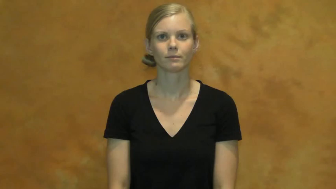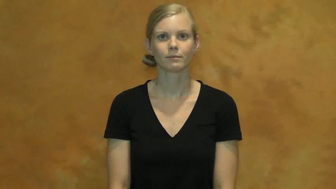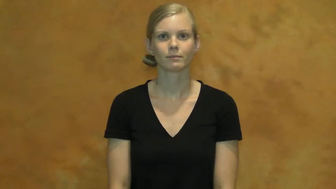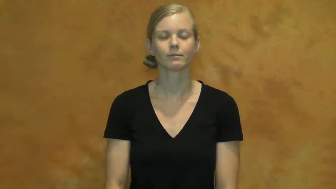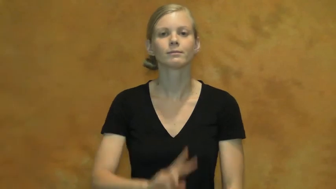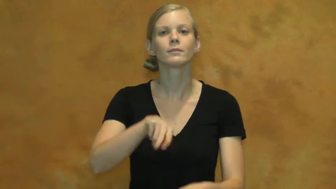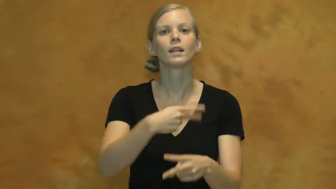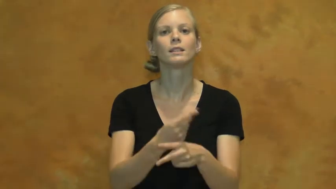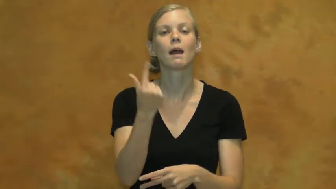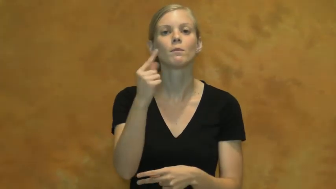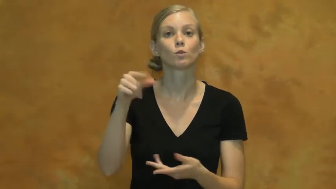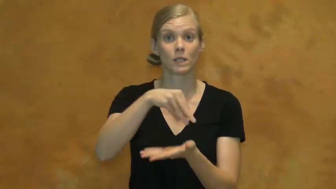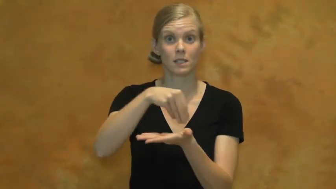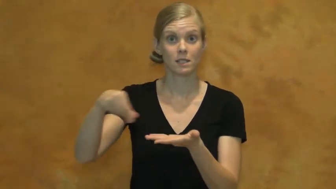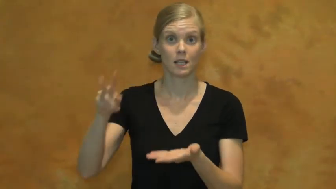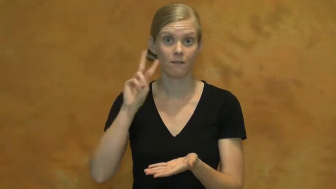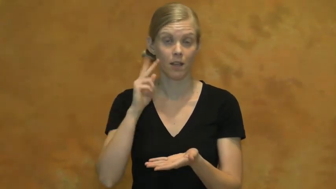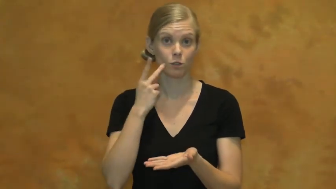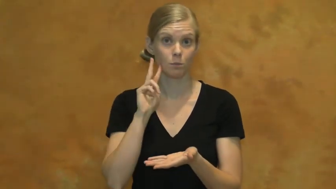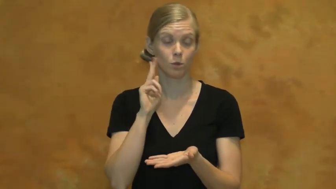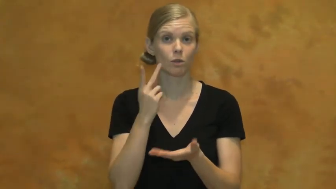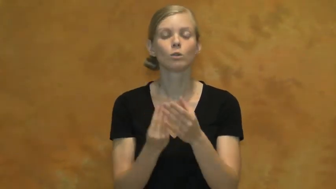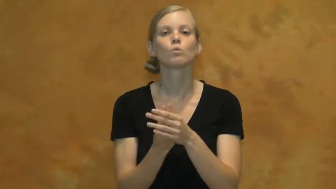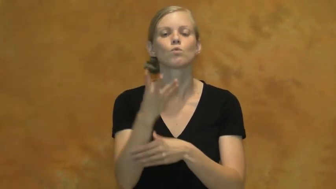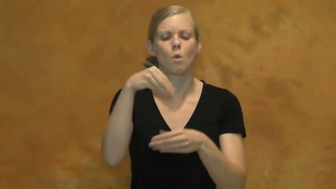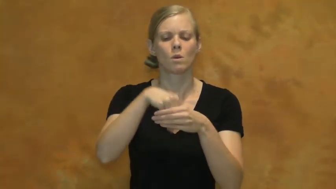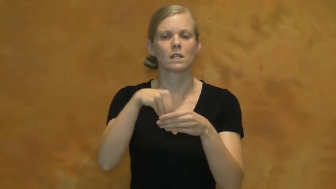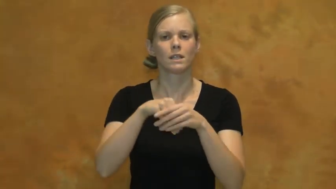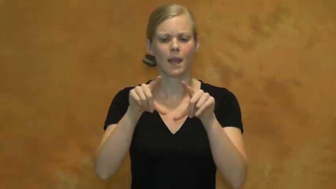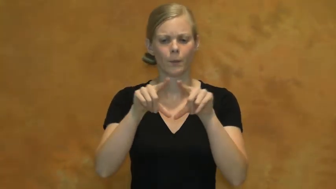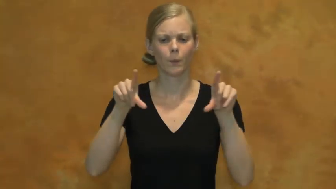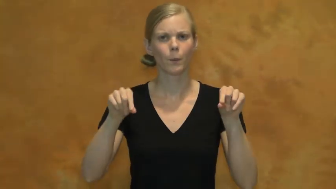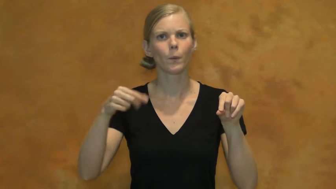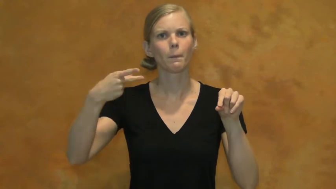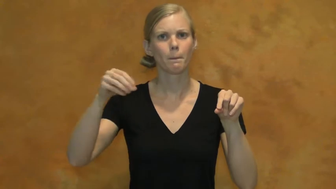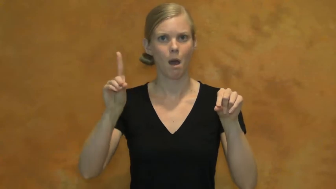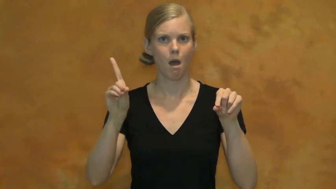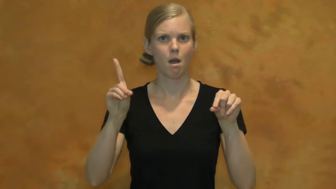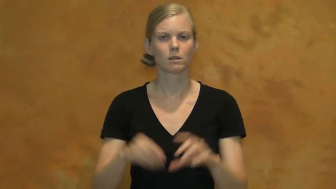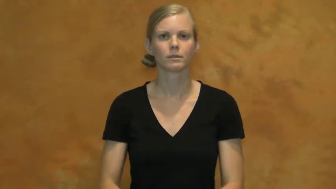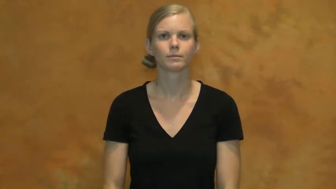pea